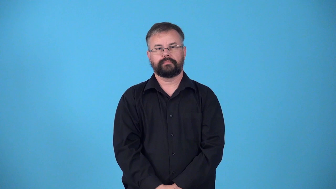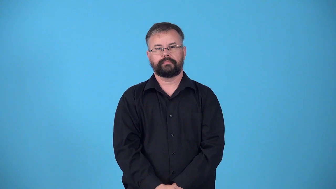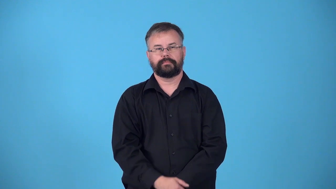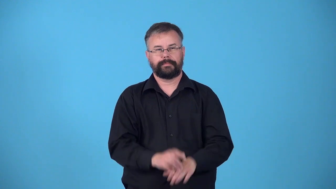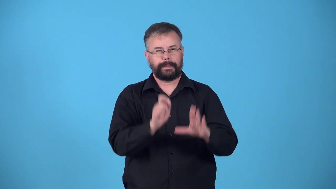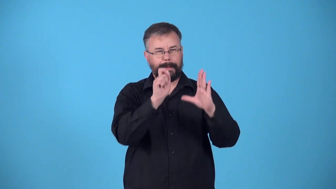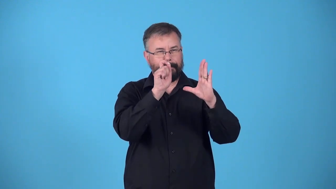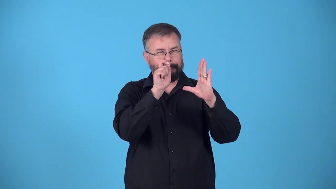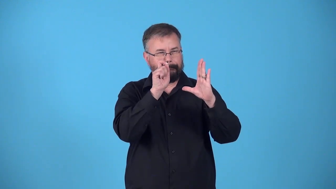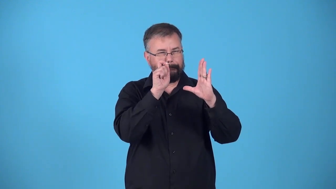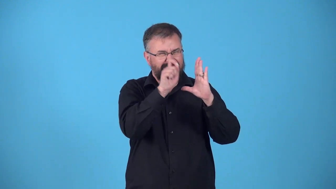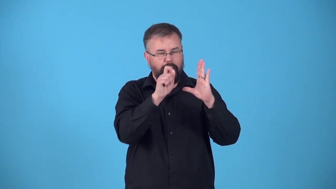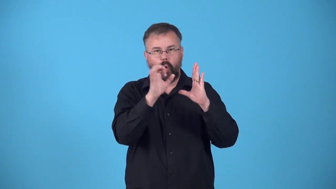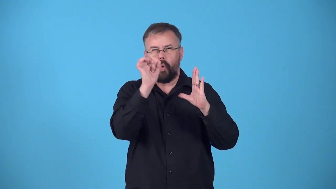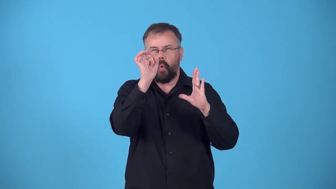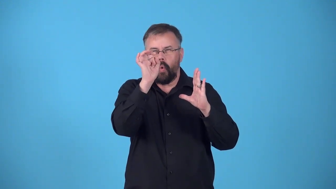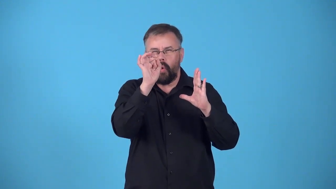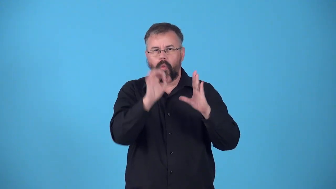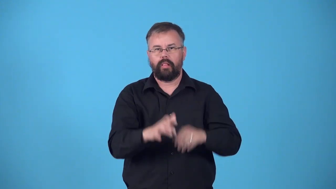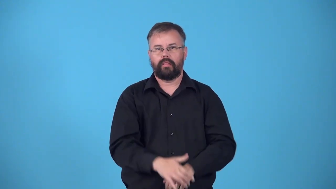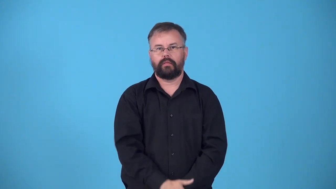prick a hole in something